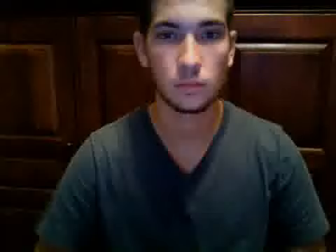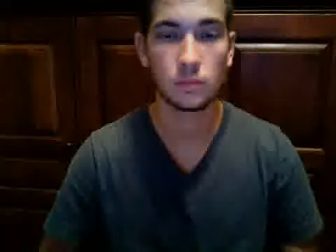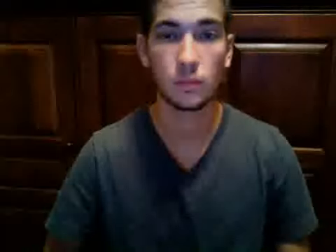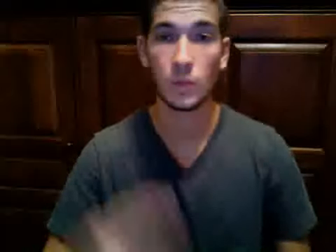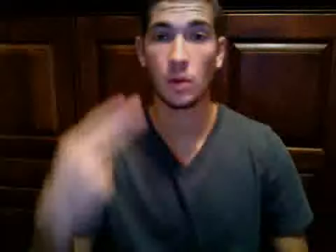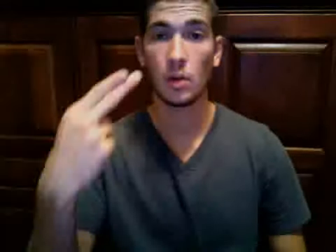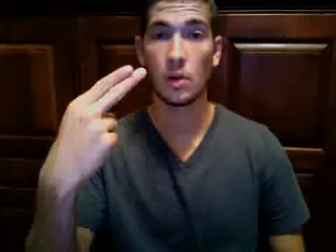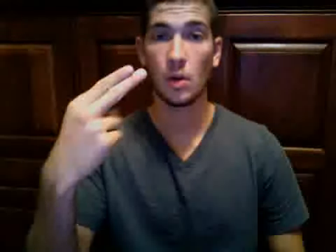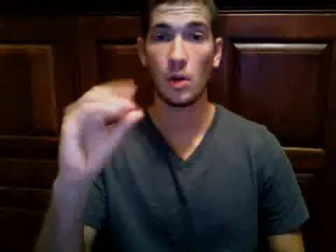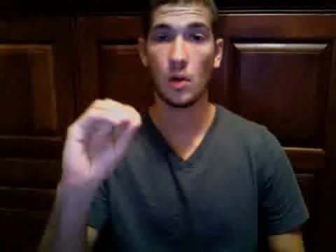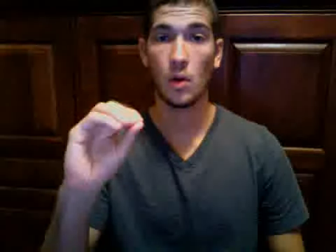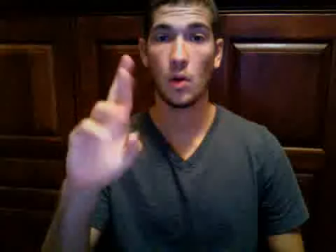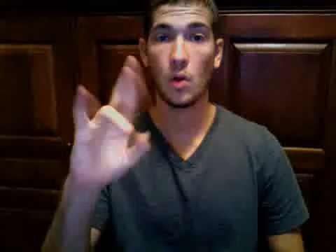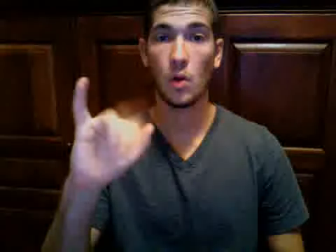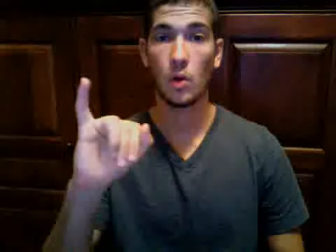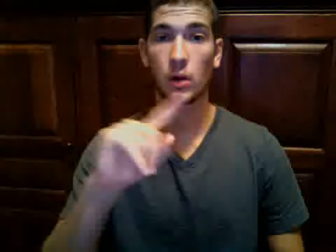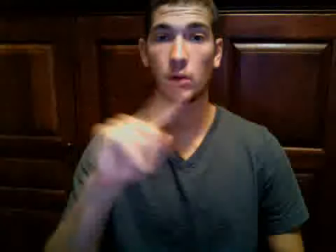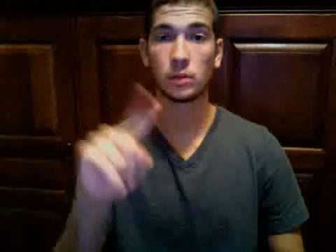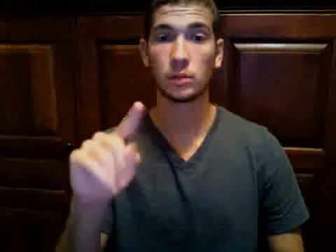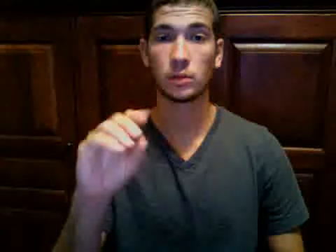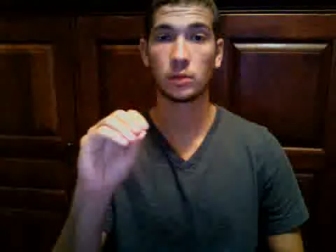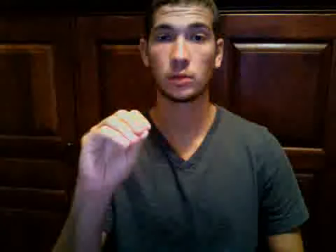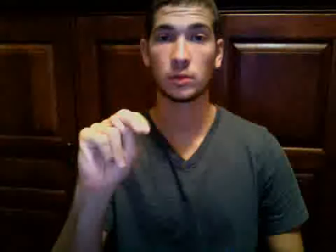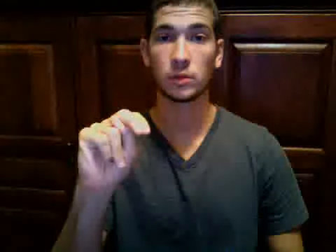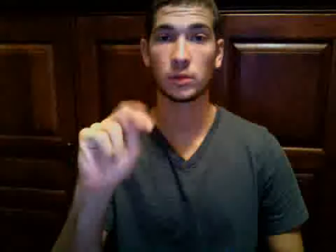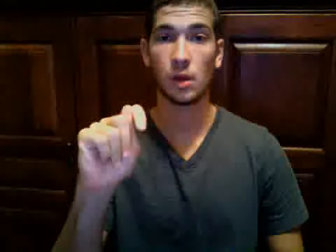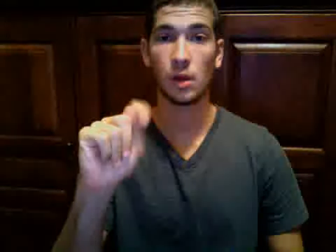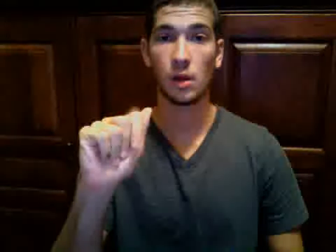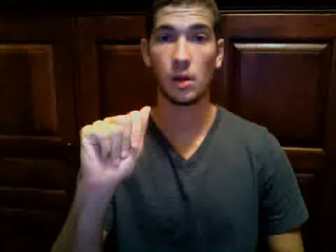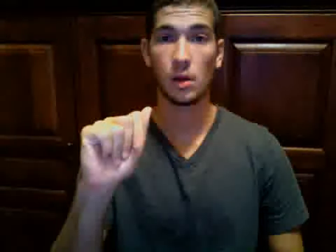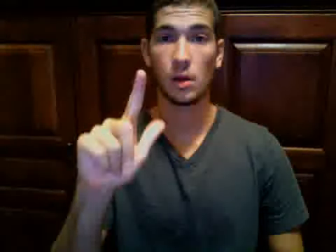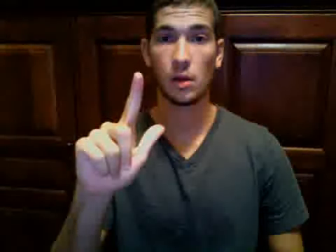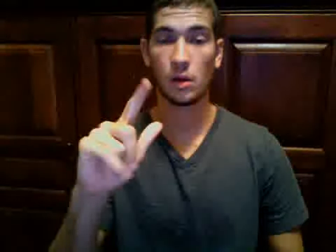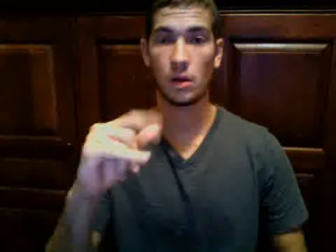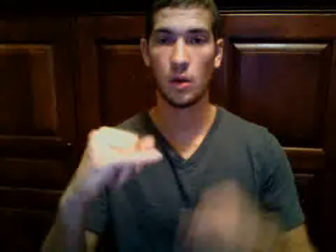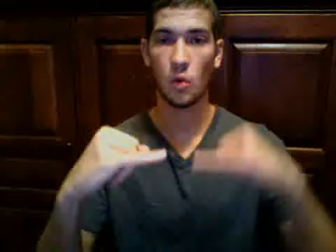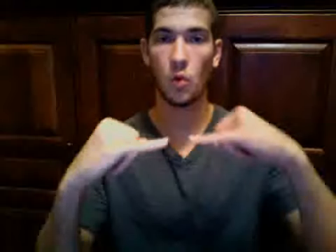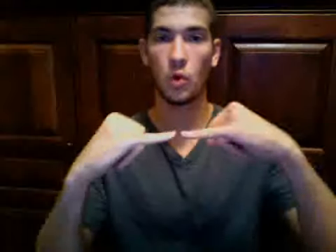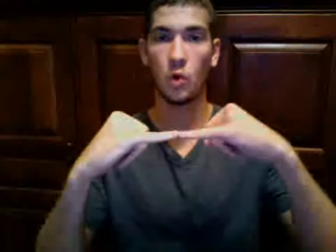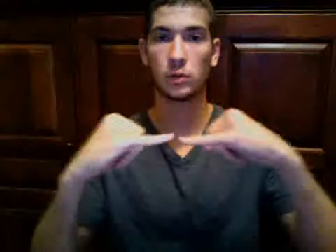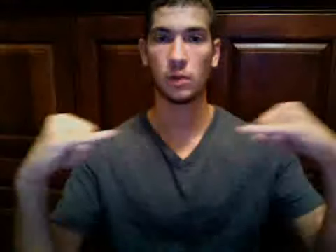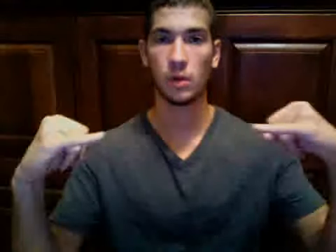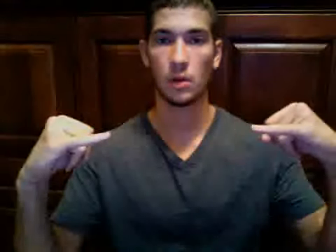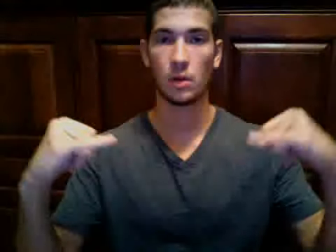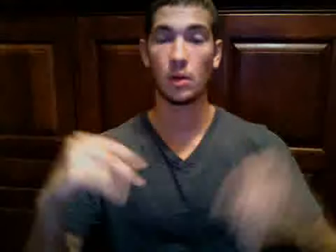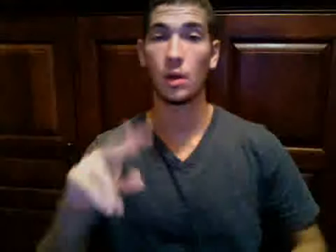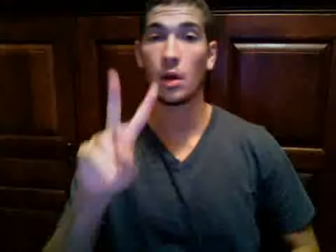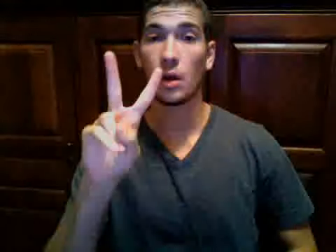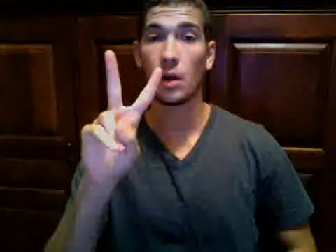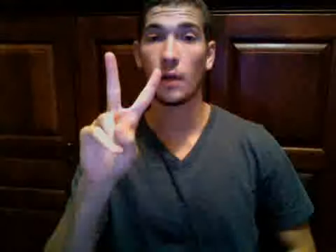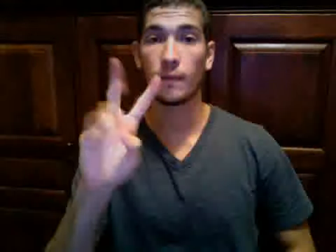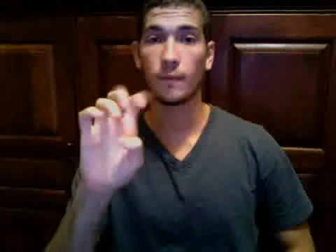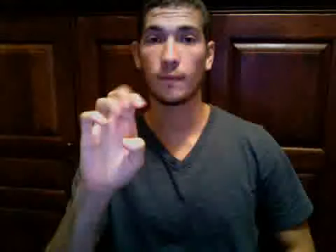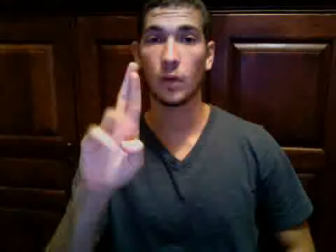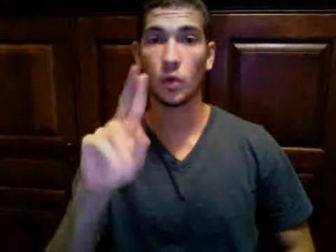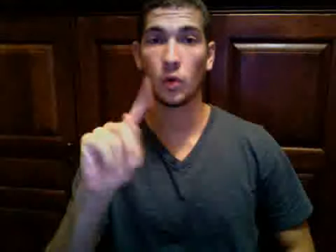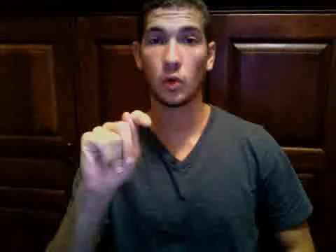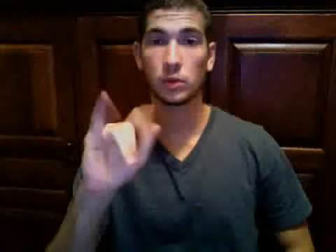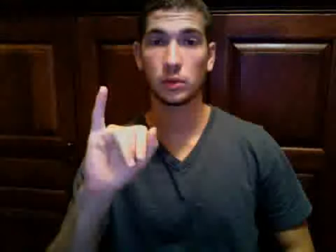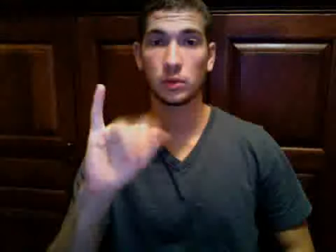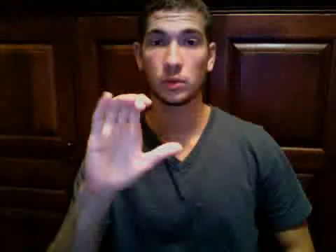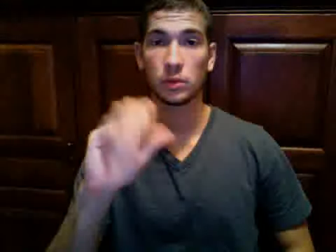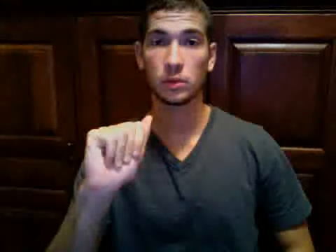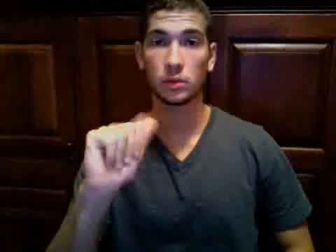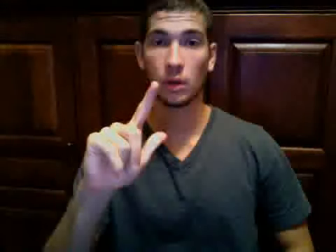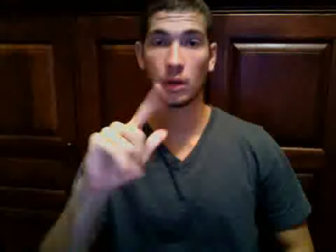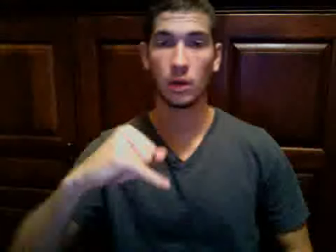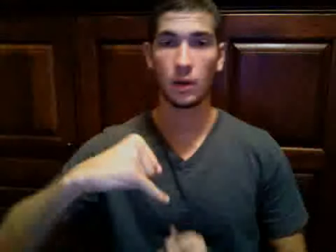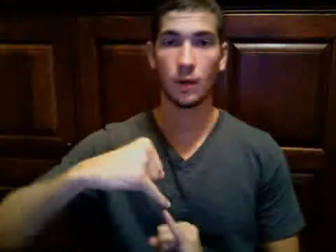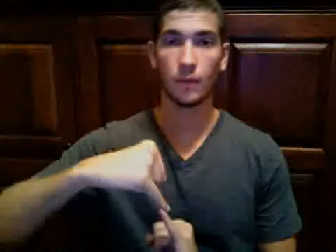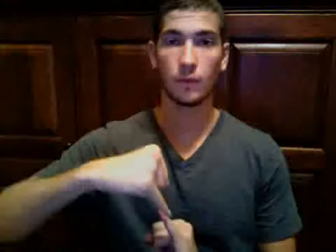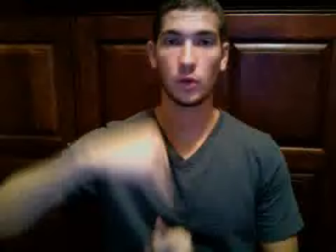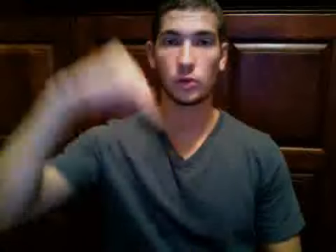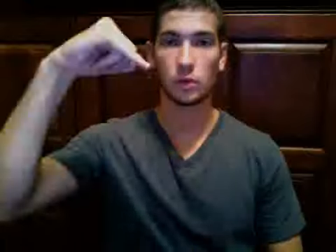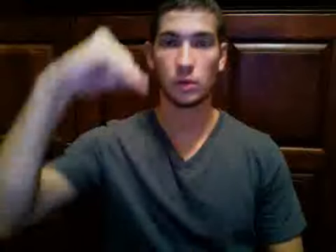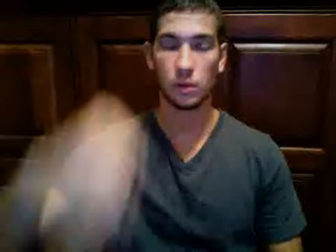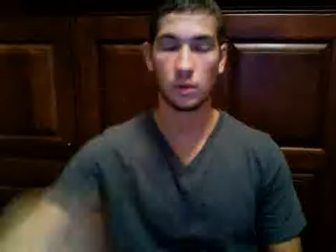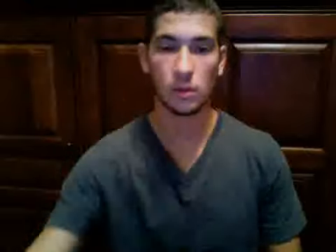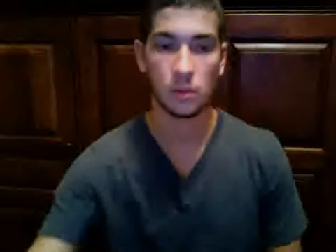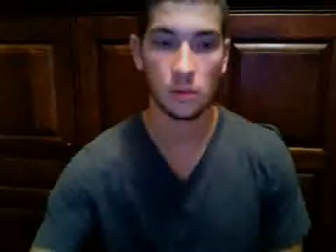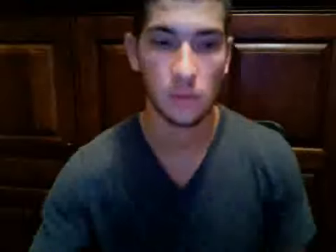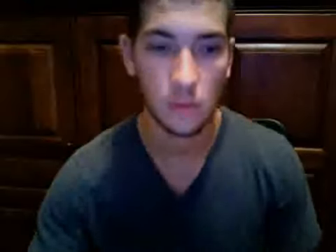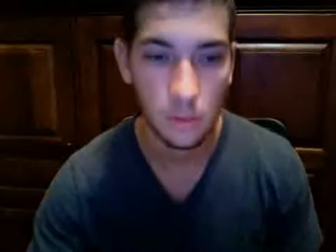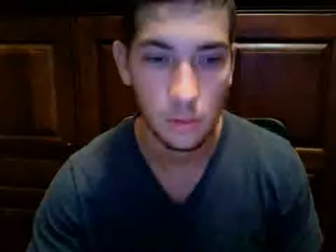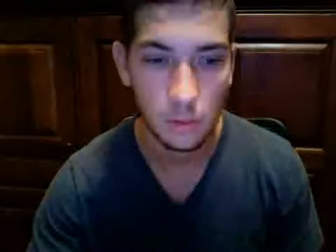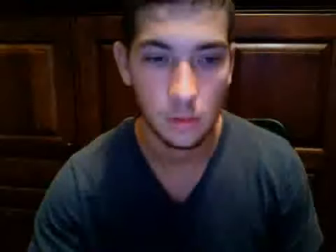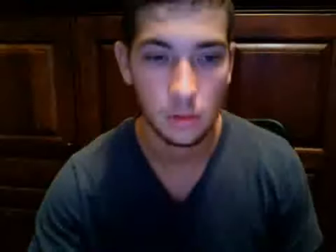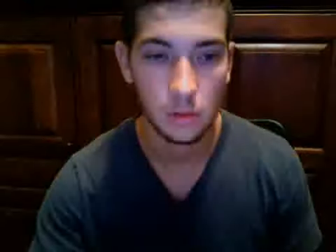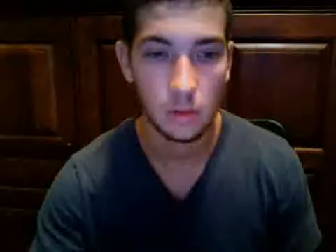Horizontal or Vertical Line